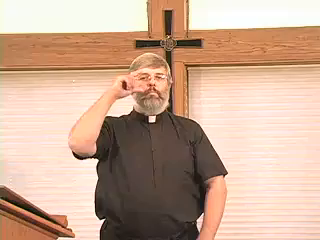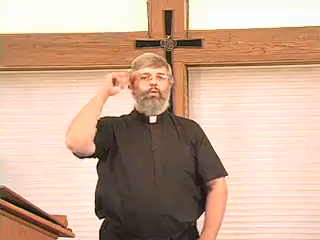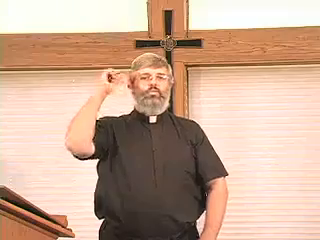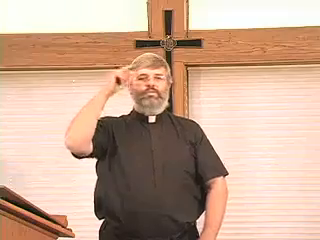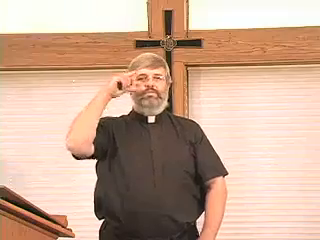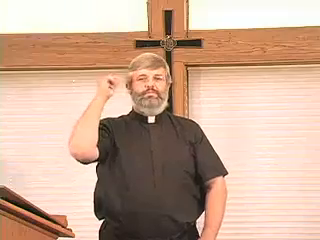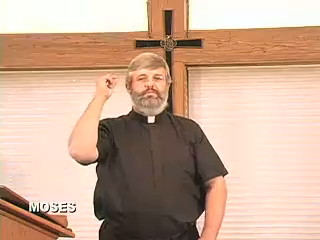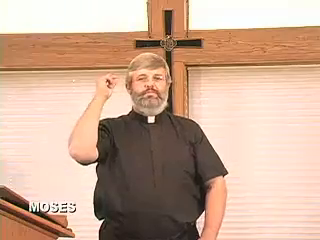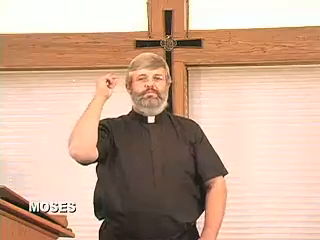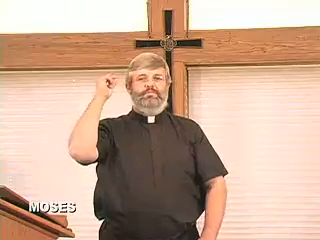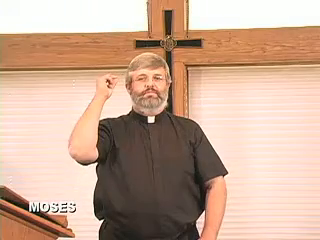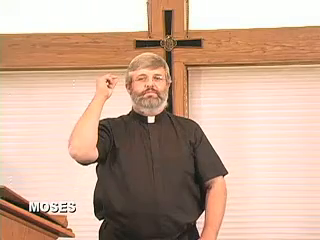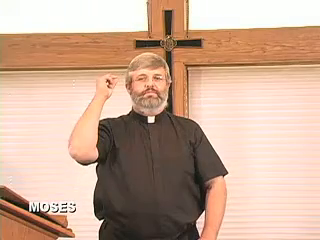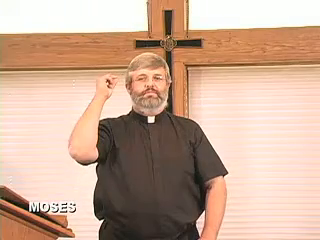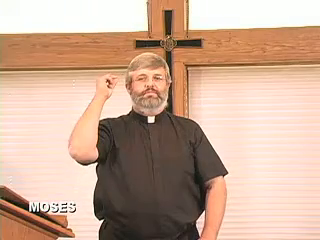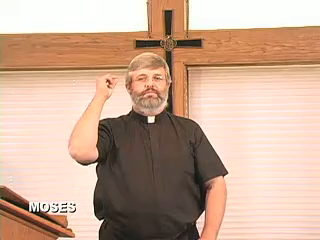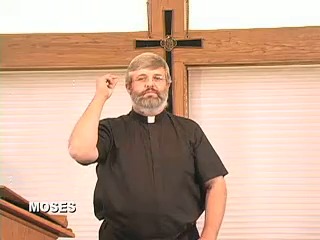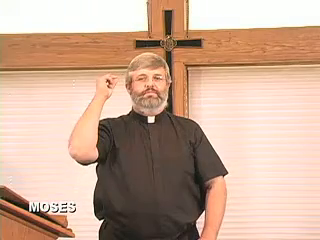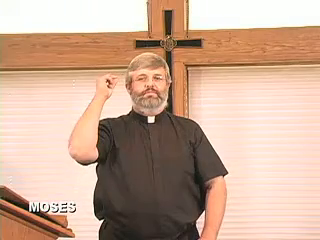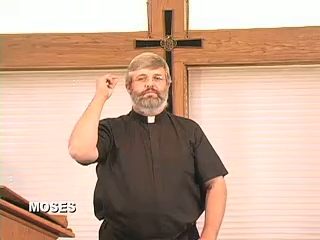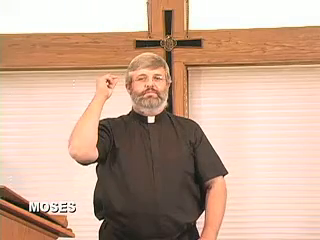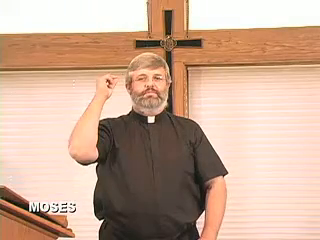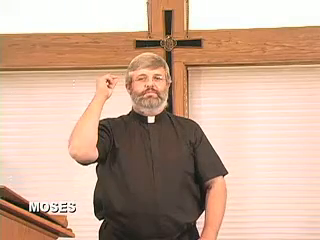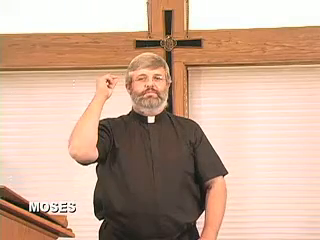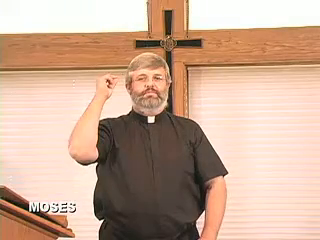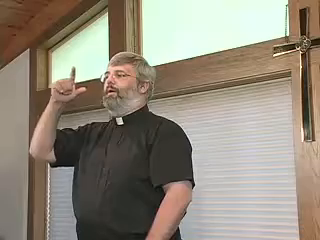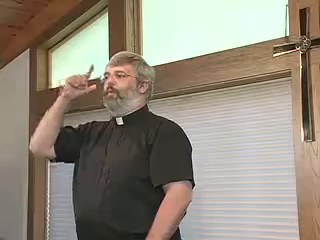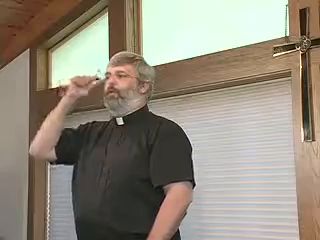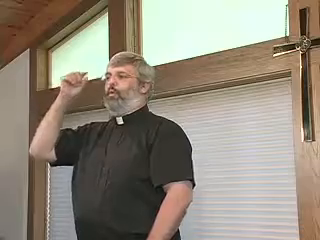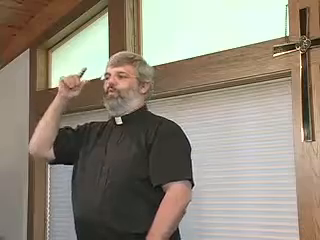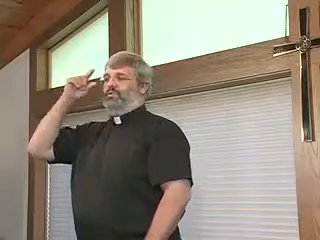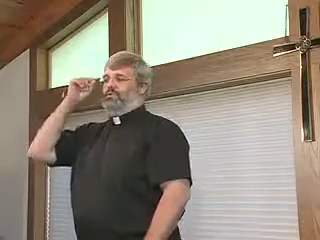MOSES